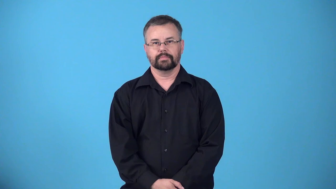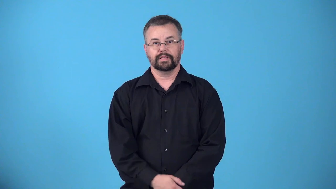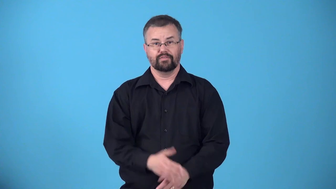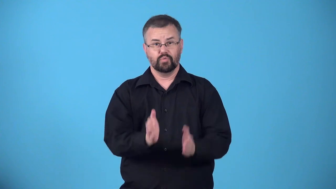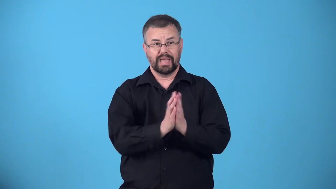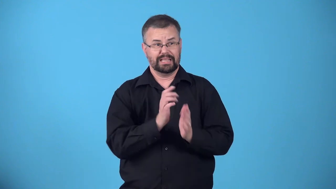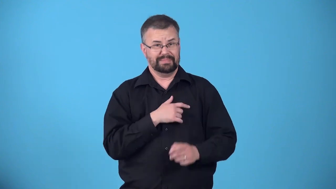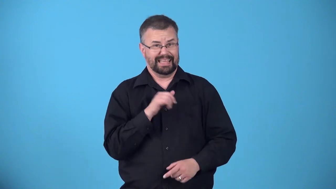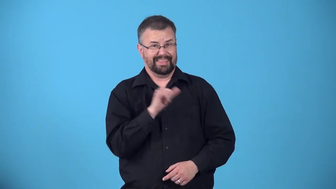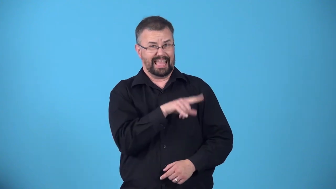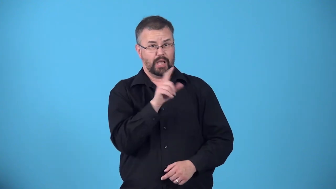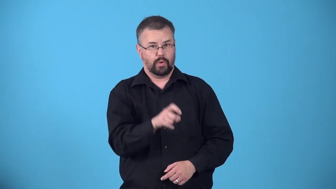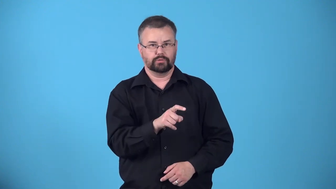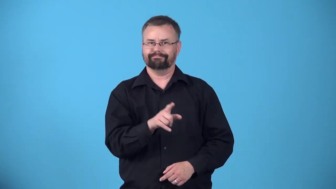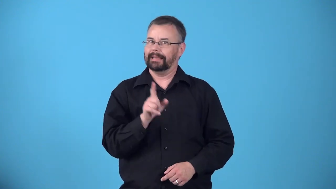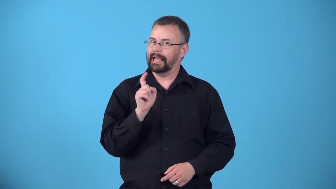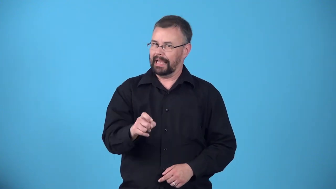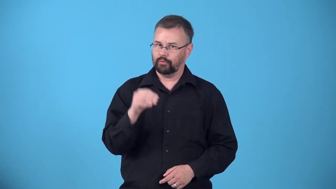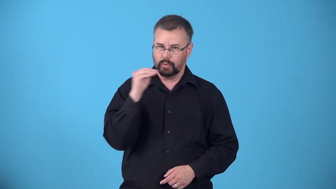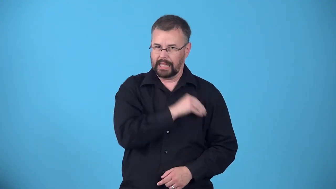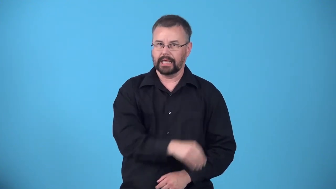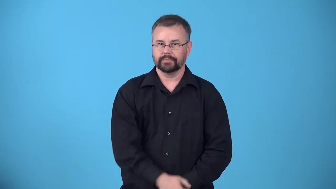ask me no questions and I'll tell you no lies